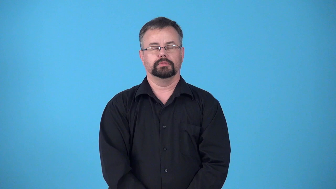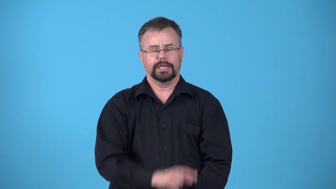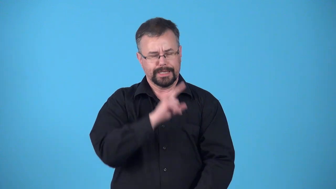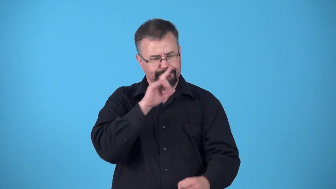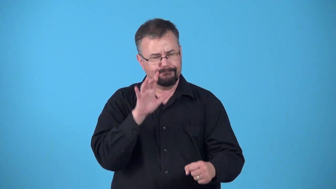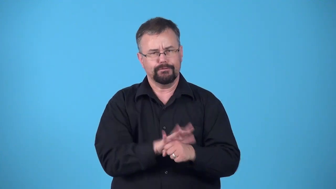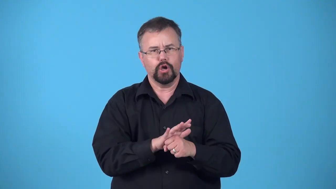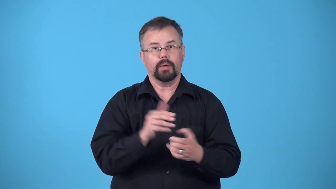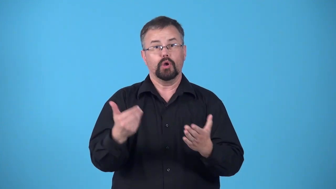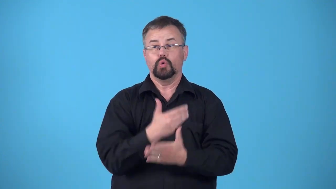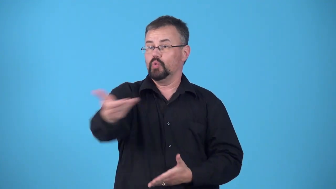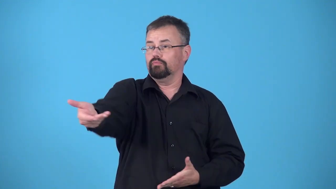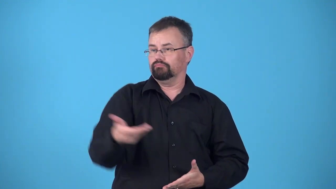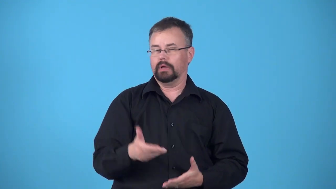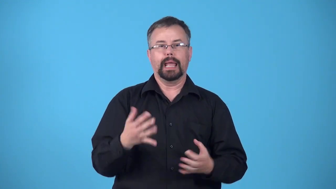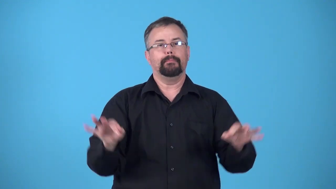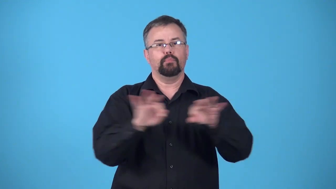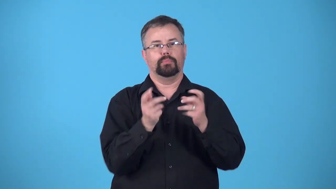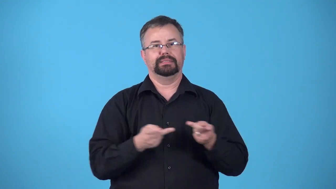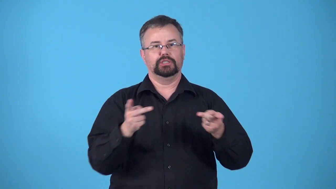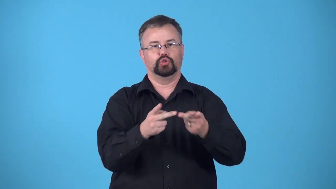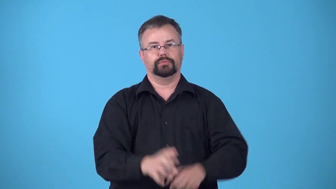confirm